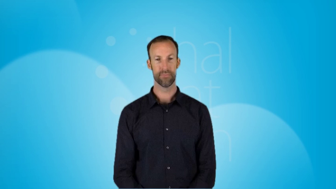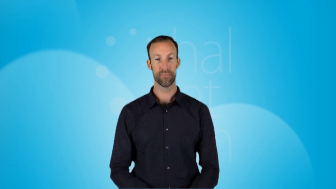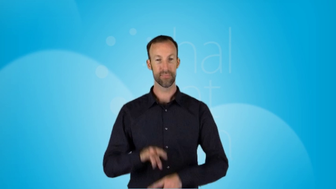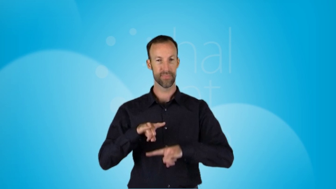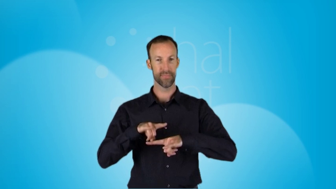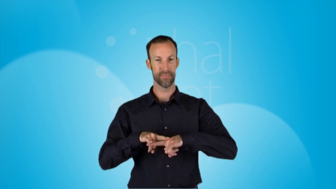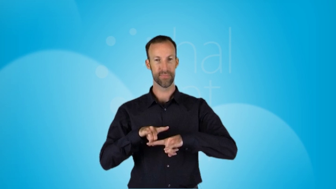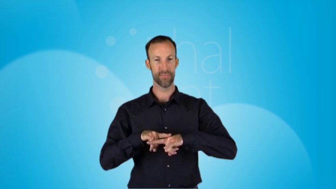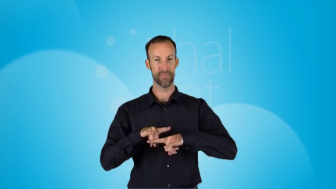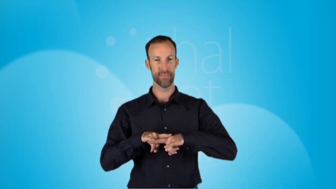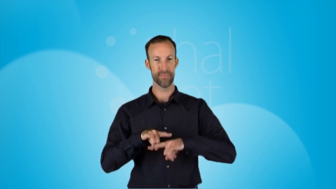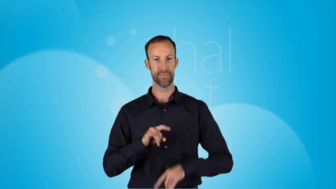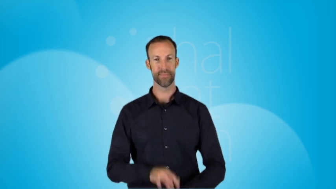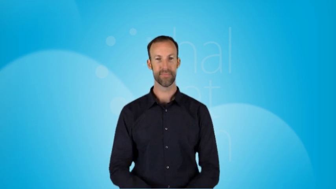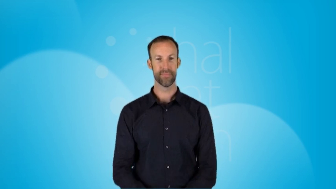cigarette